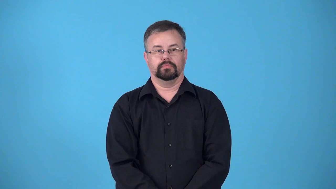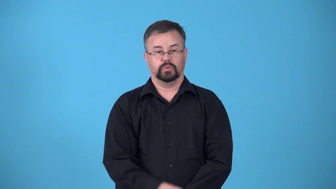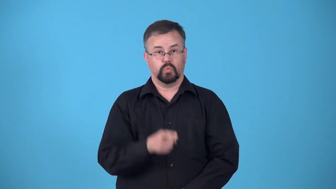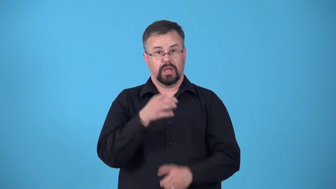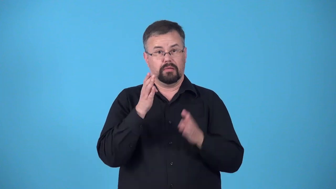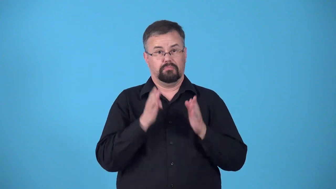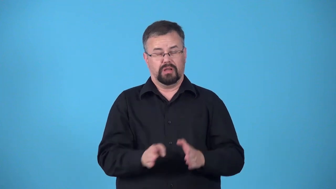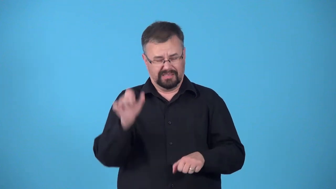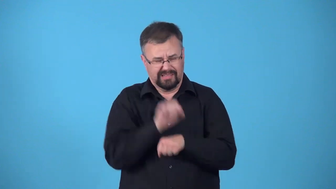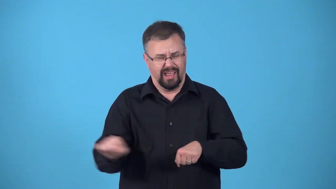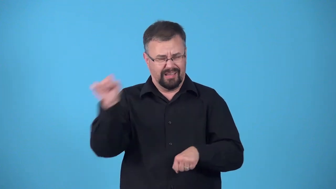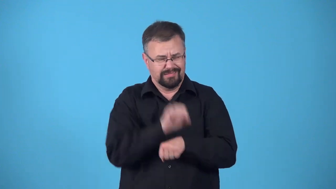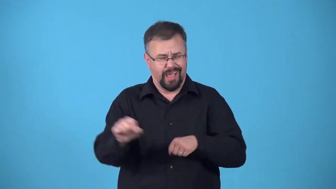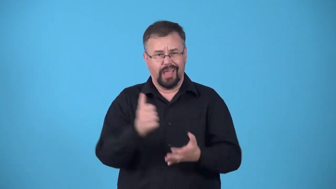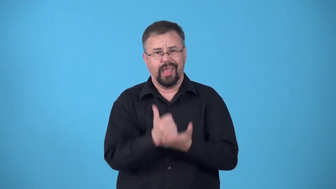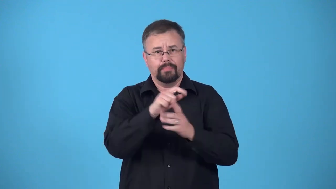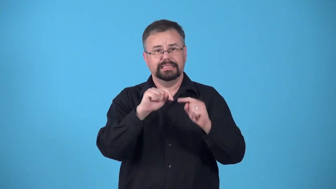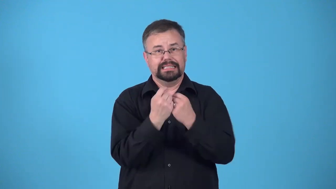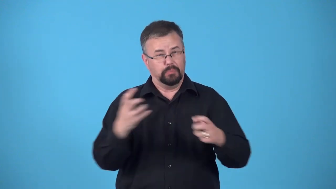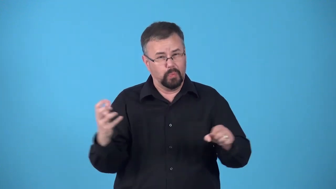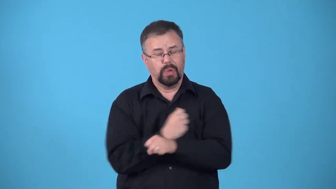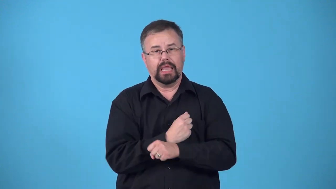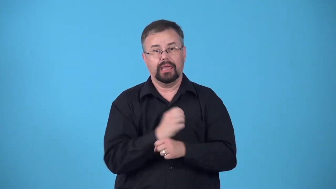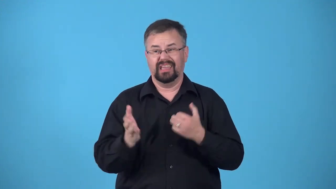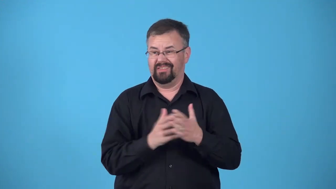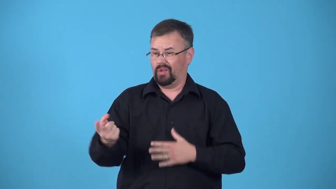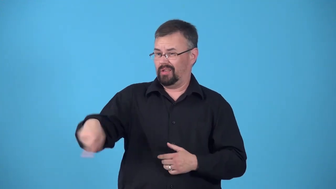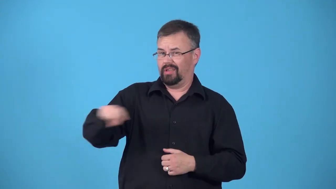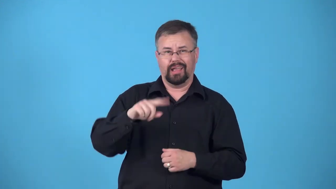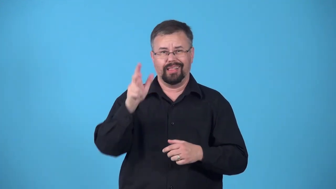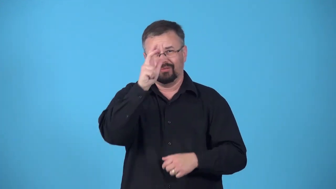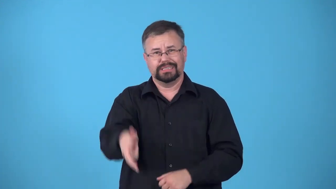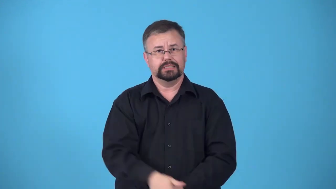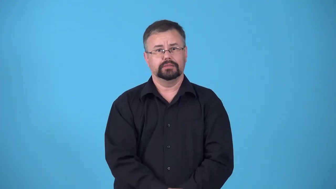carry